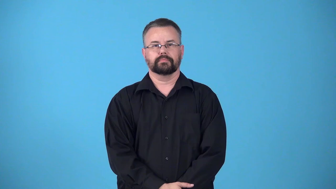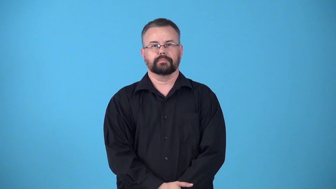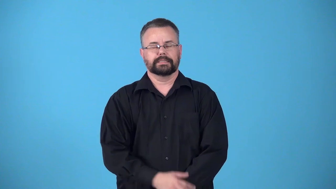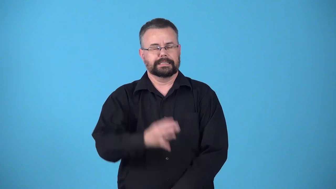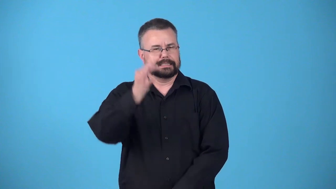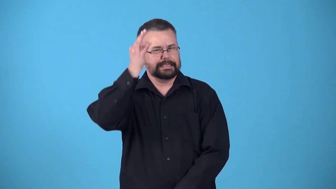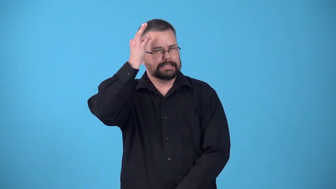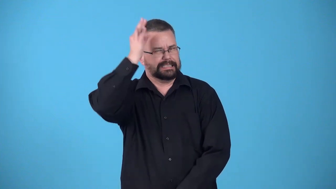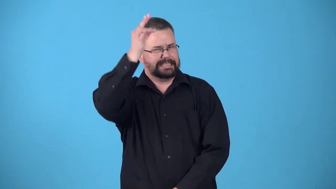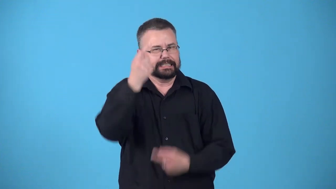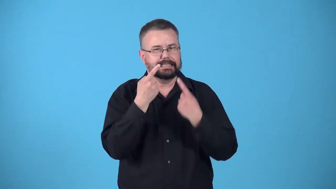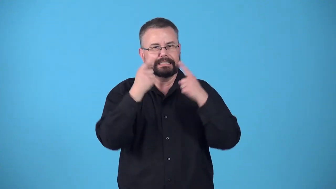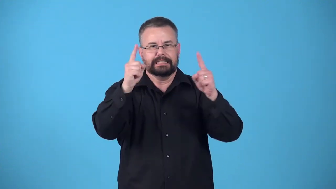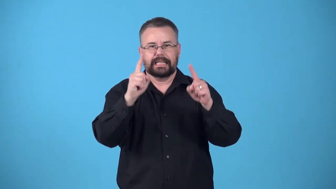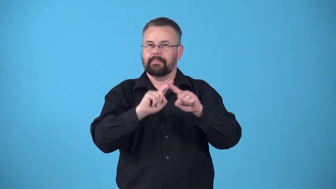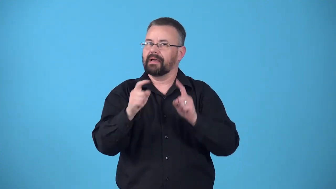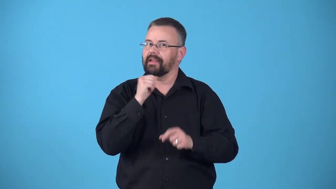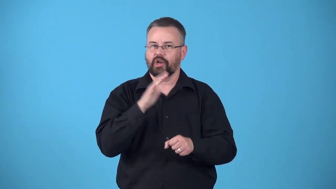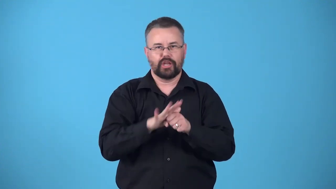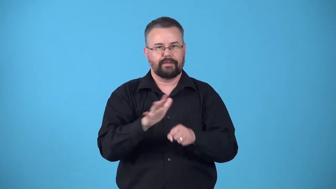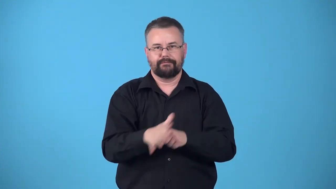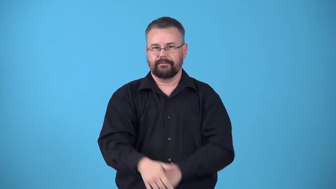close only counts in horseshoes and hand grenades